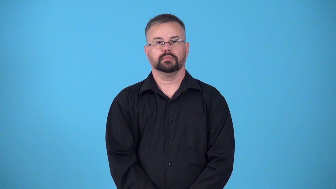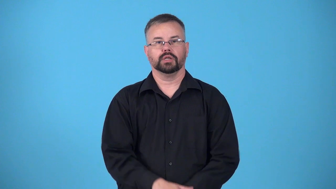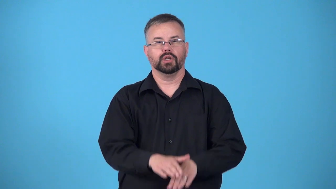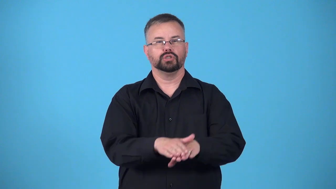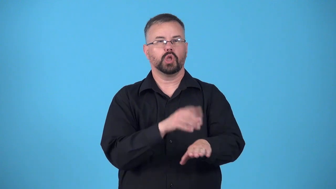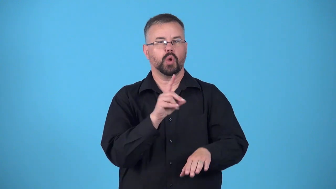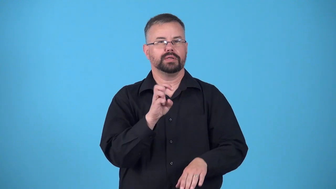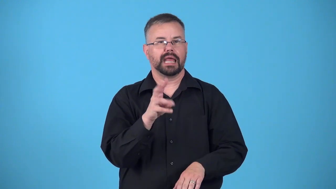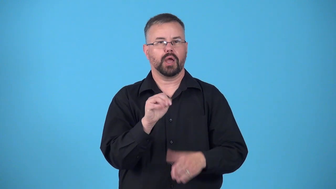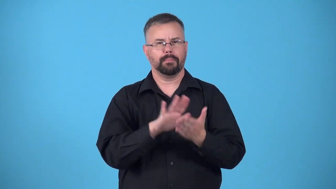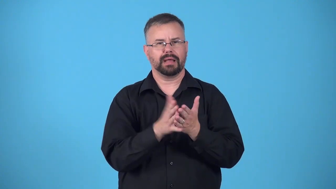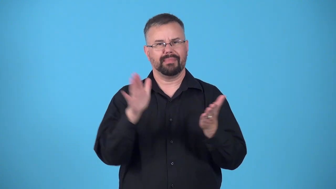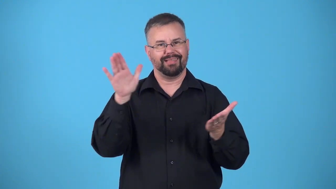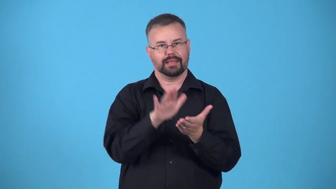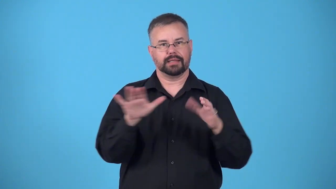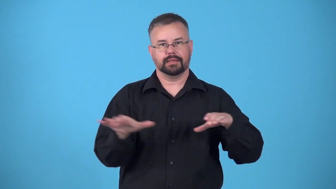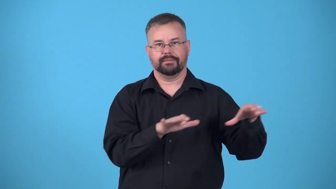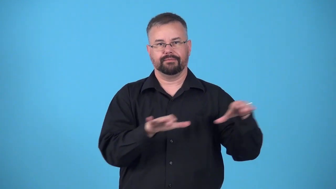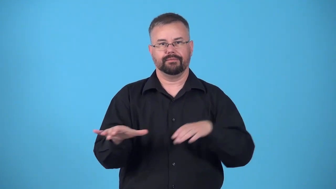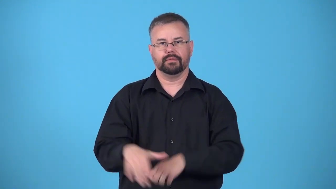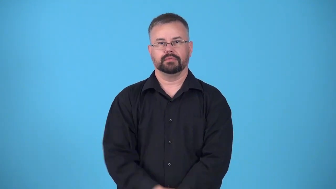slow down, slow up, gear down activity